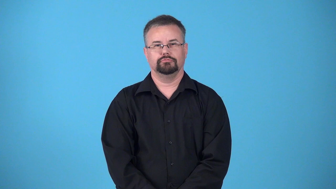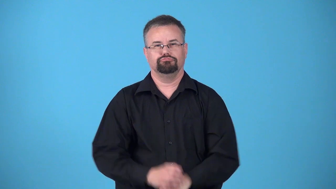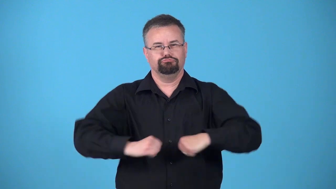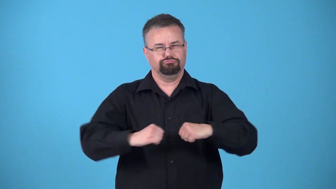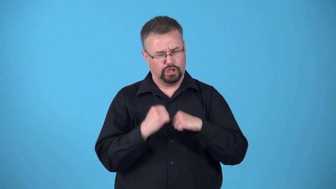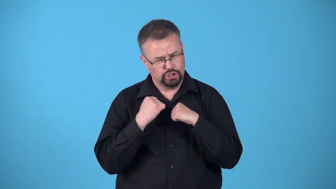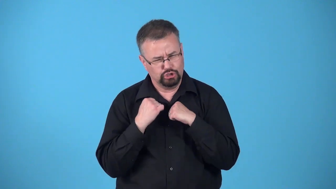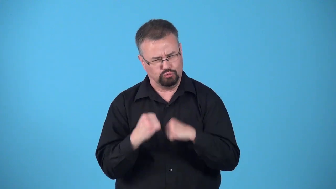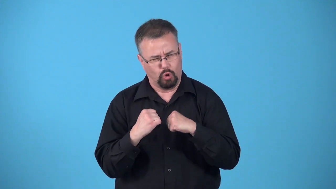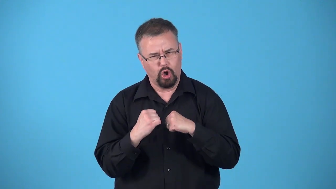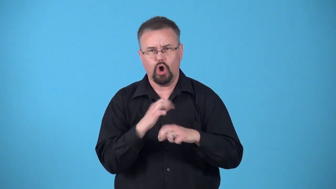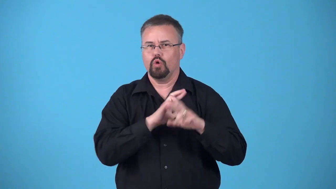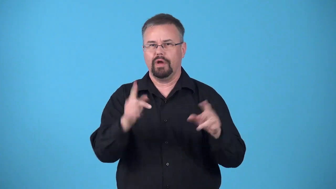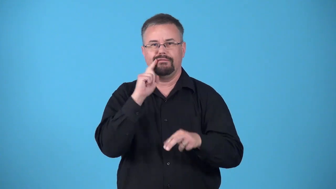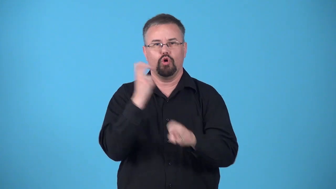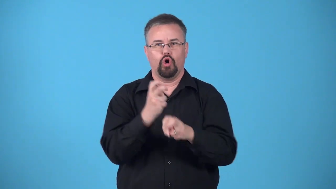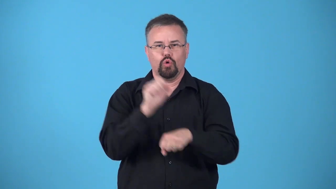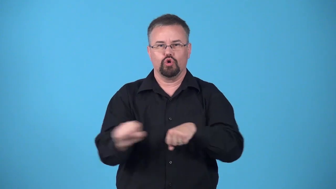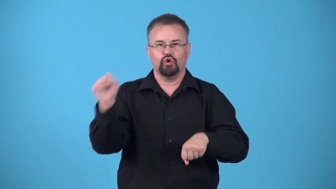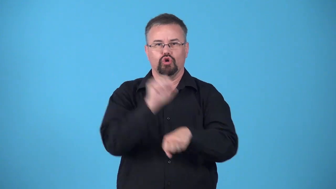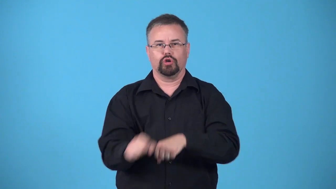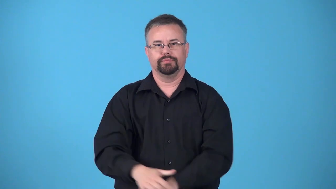lean and mean